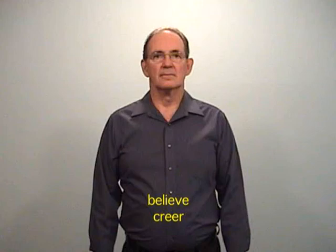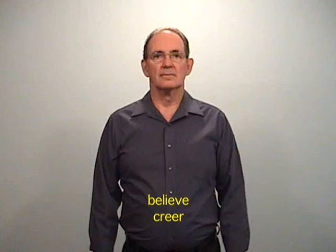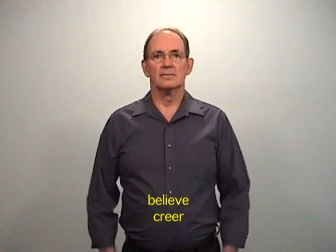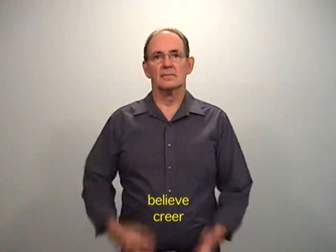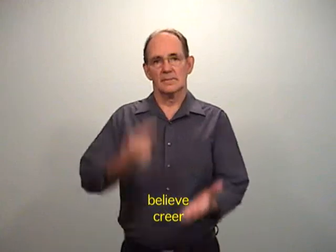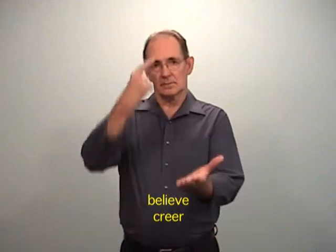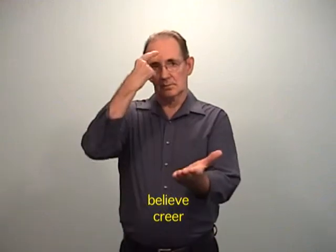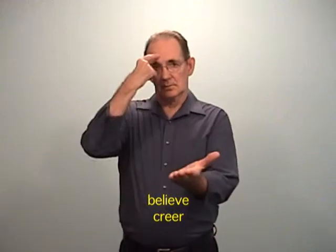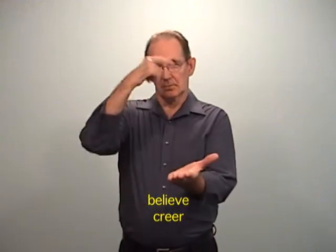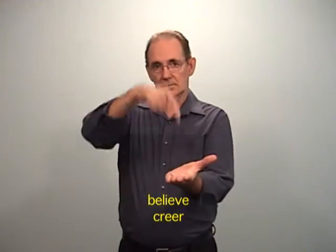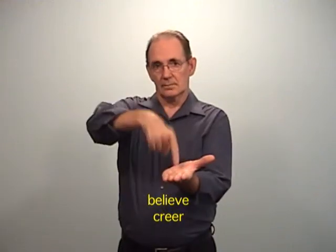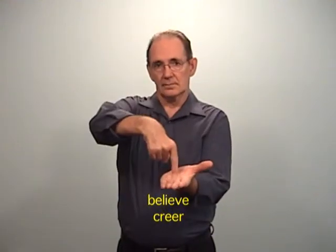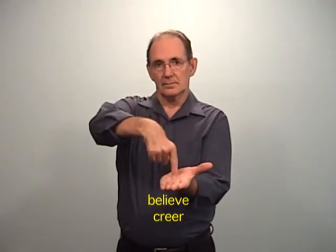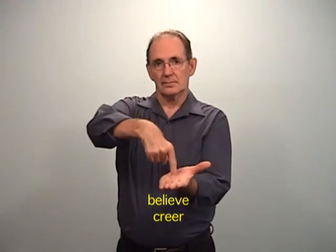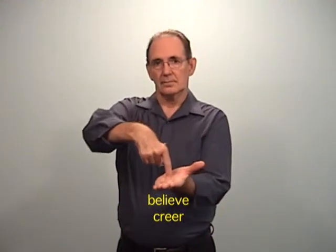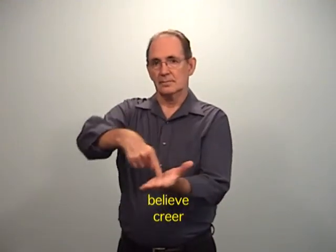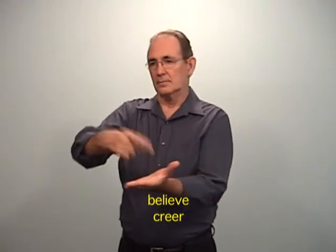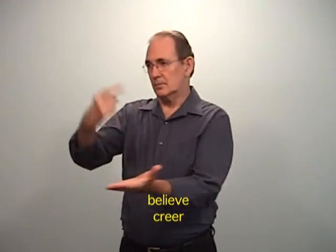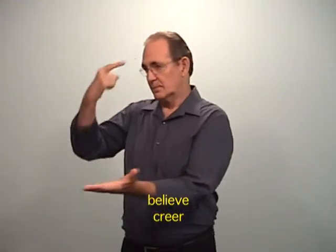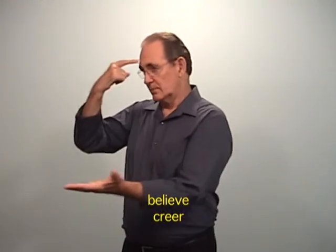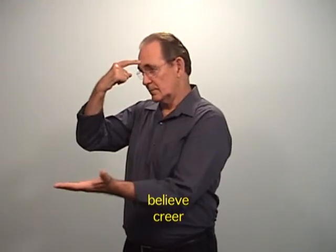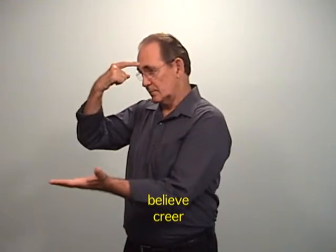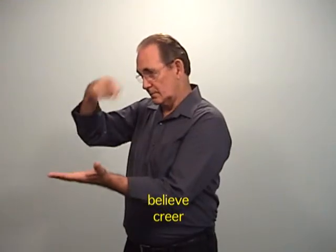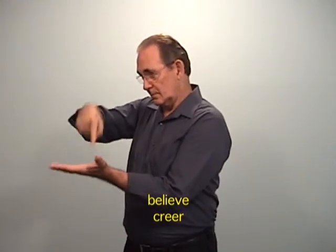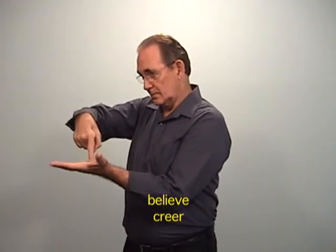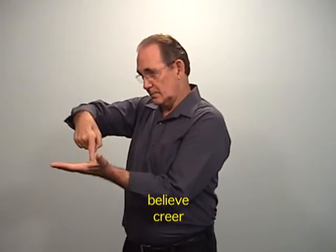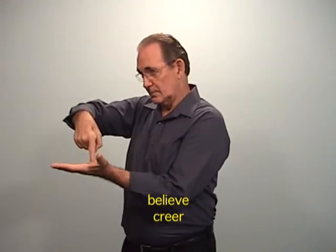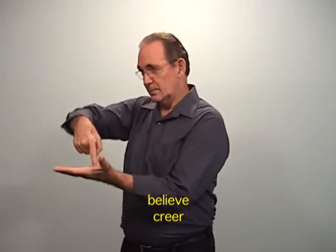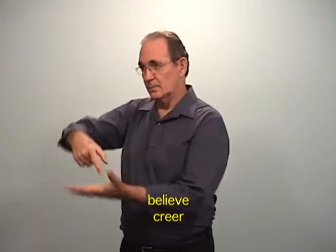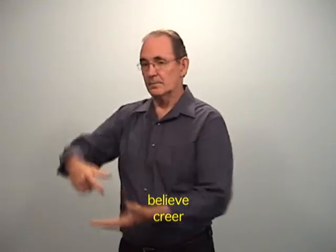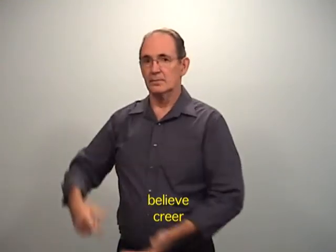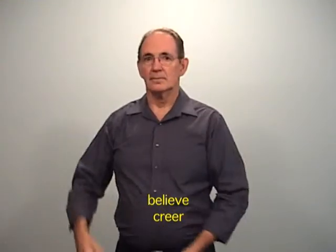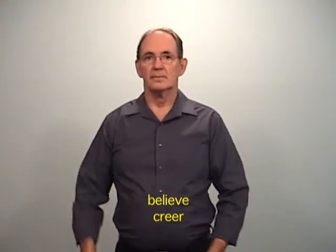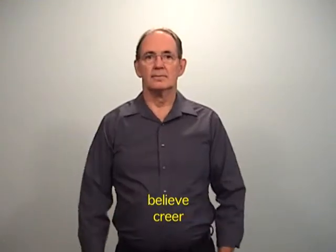Believe